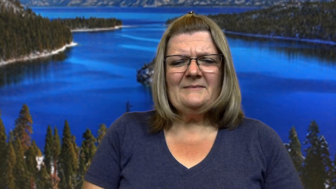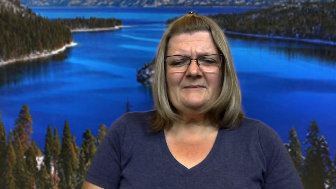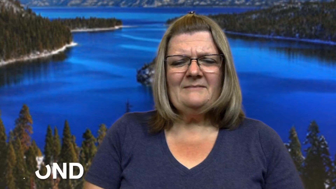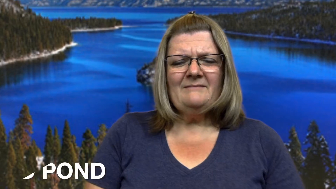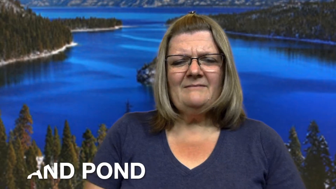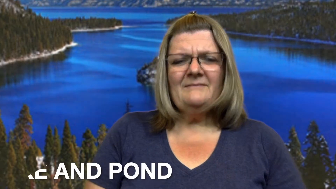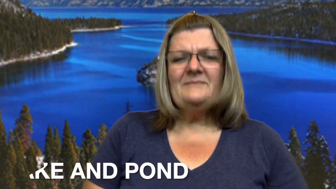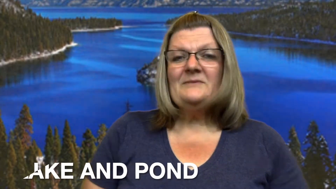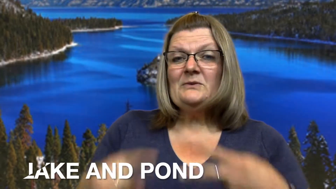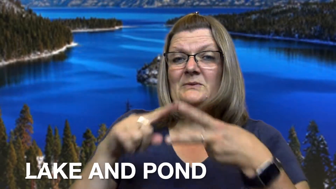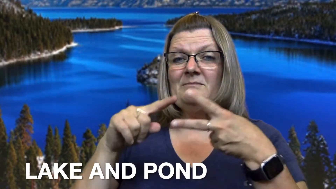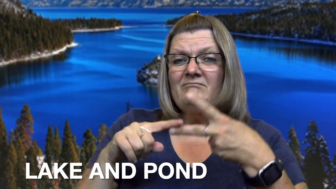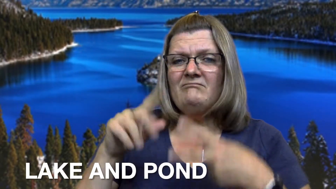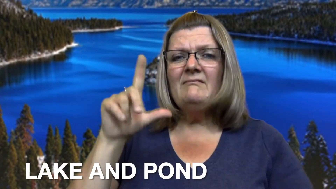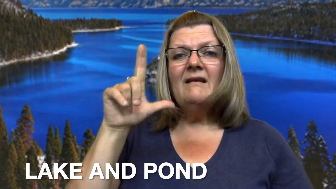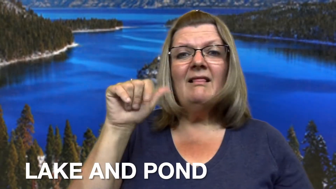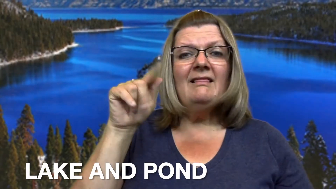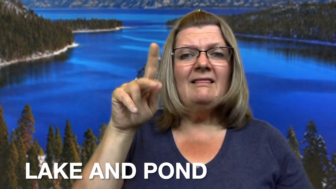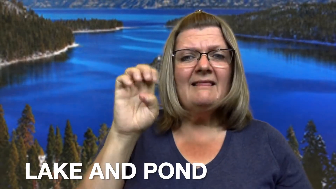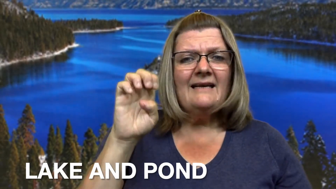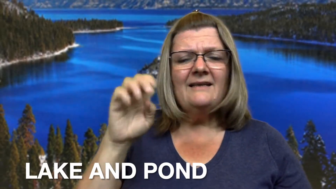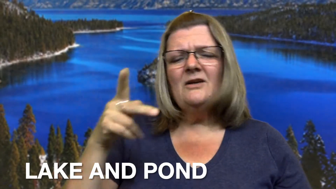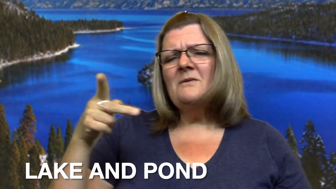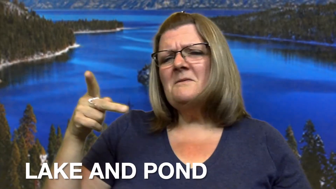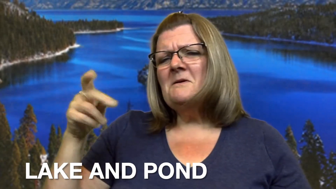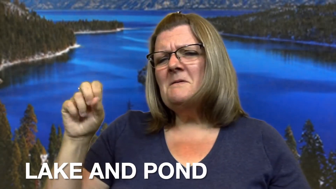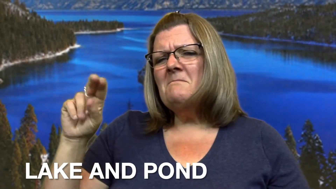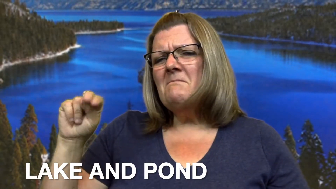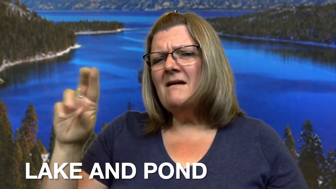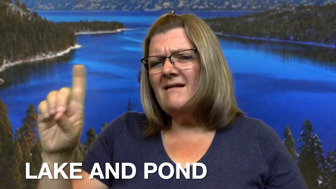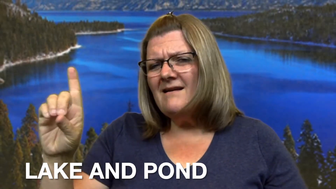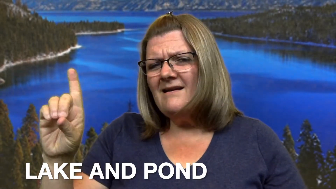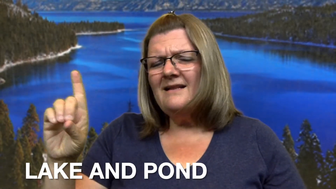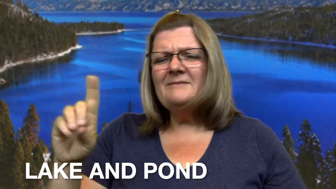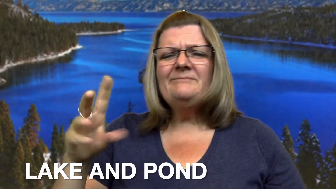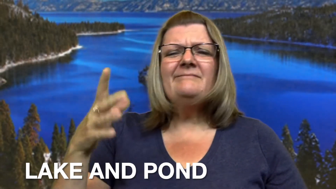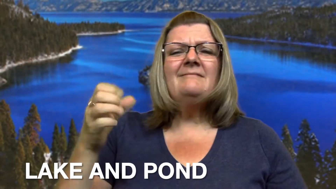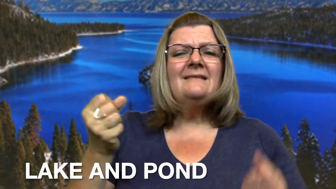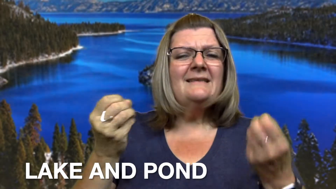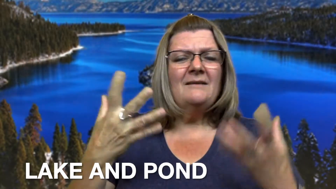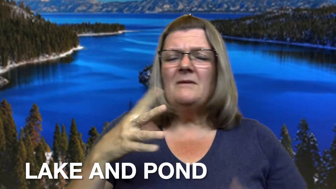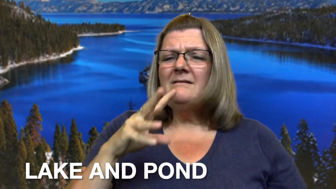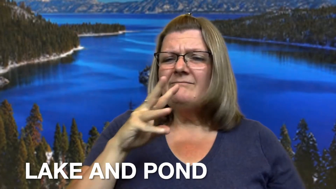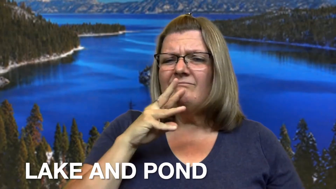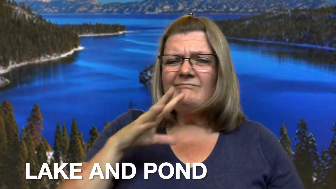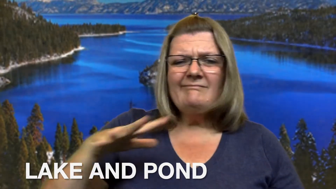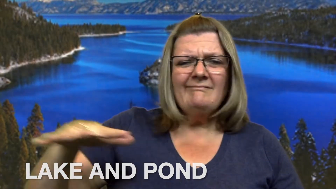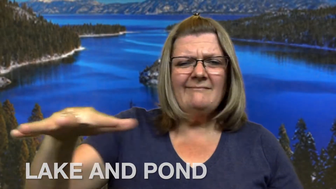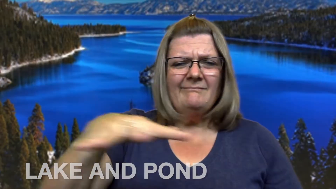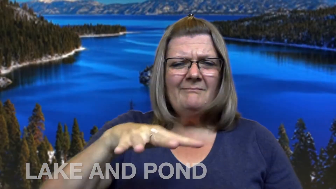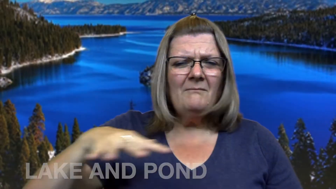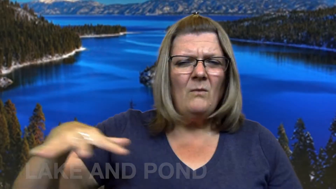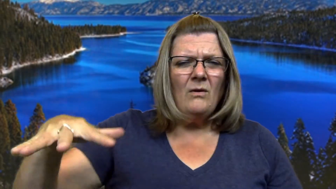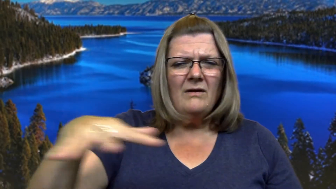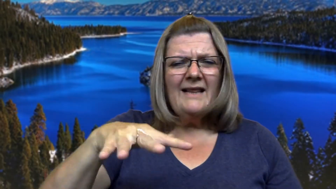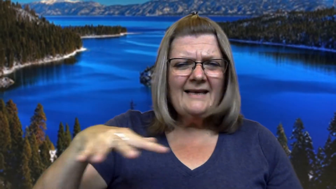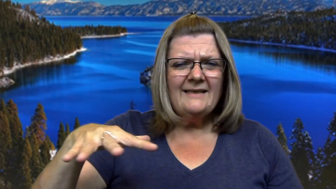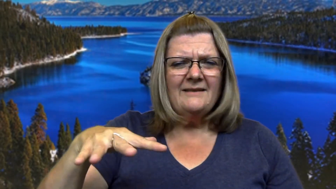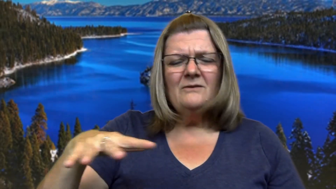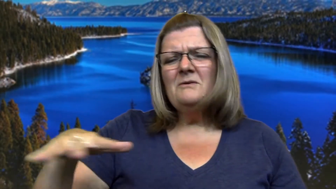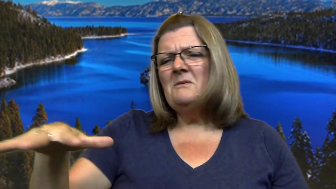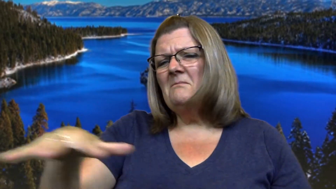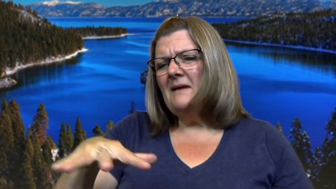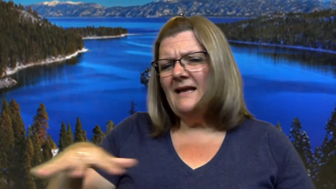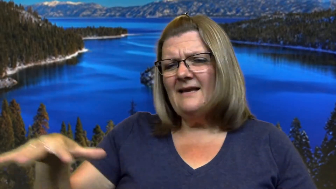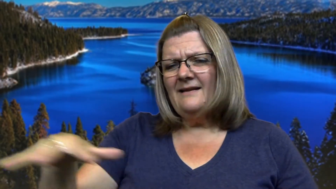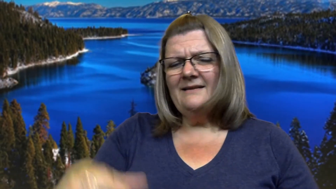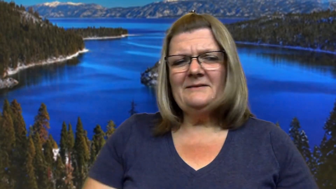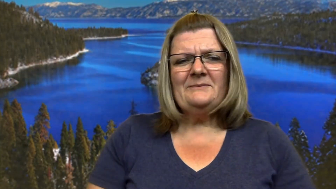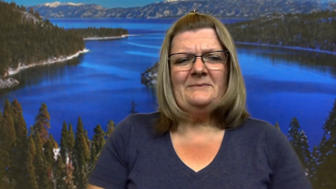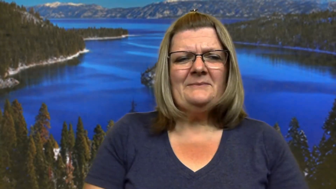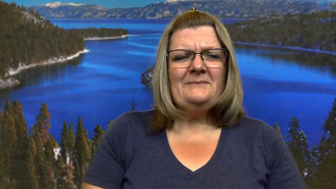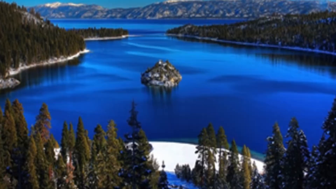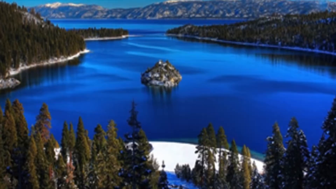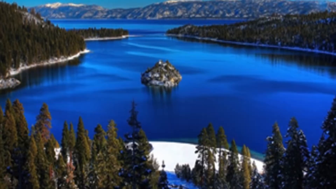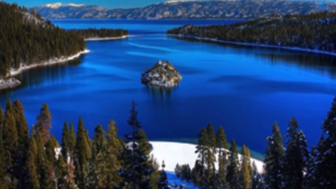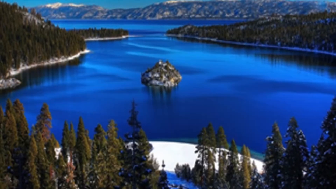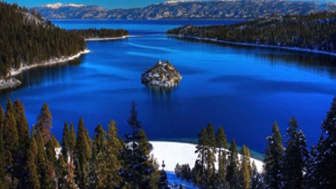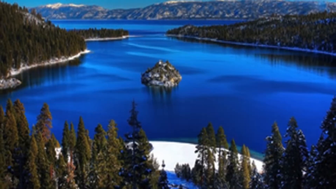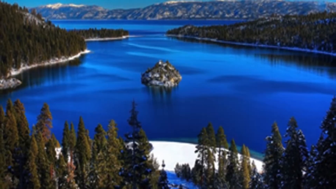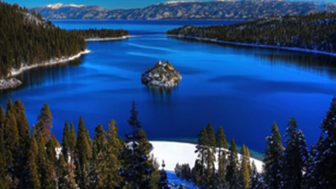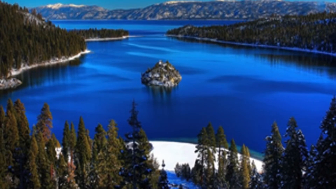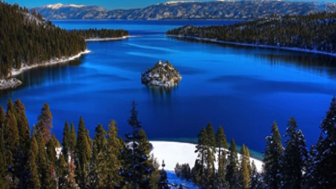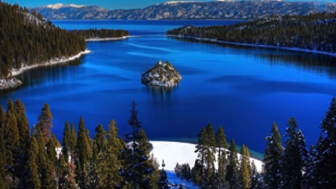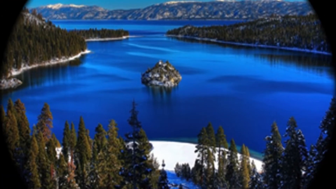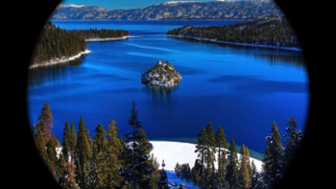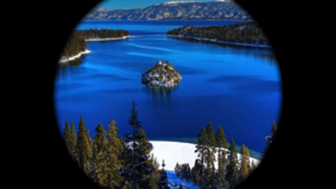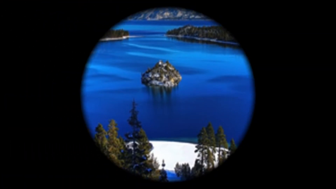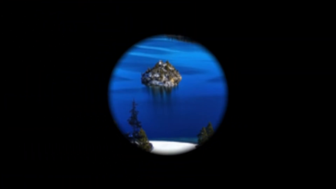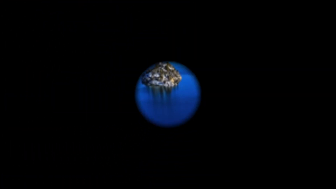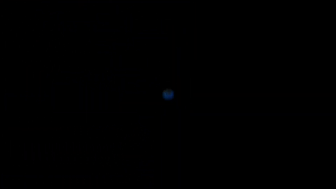LAKE AND POND